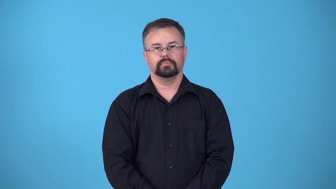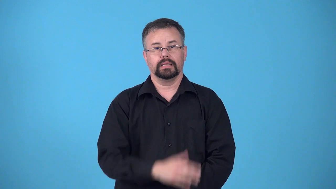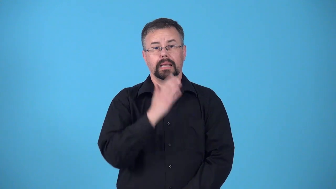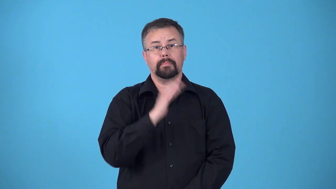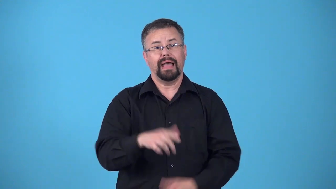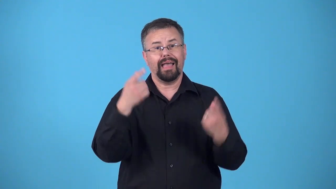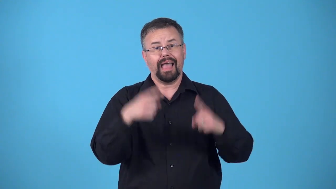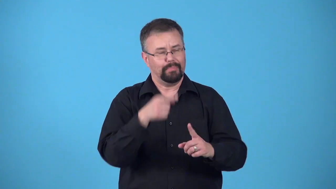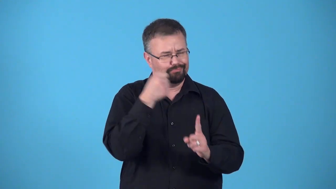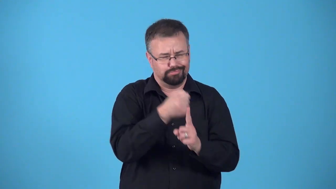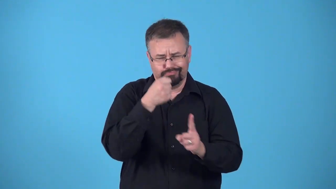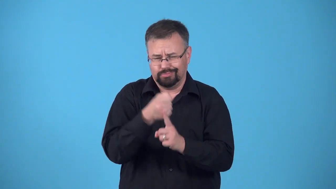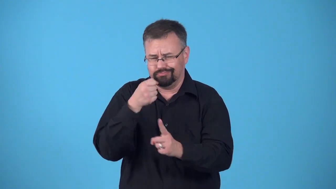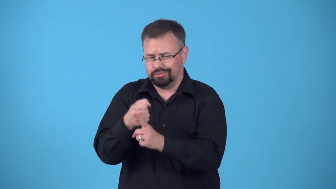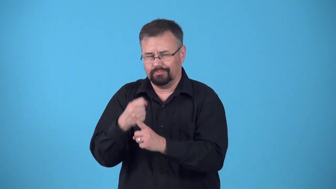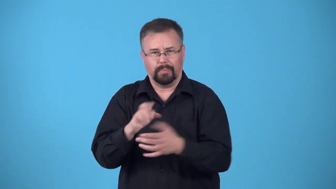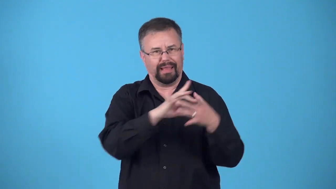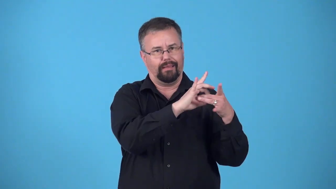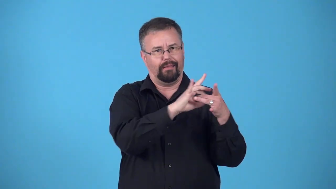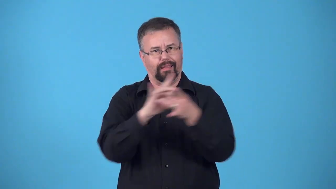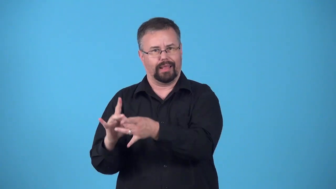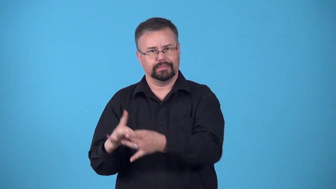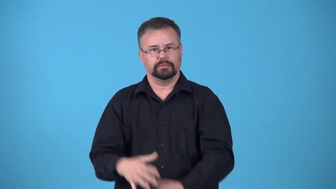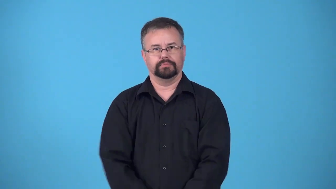vicious circle